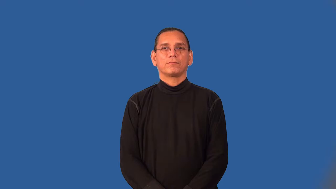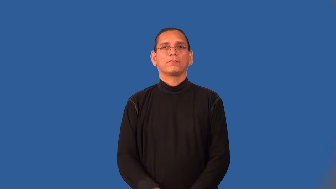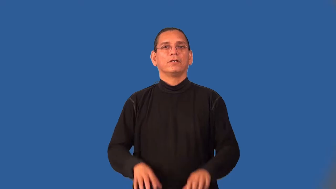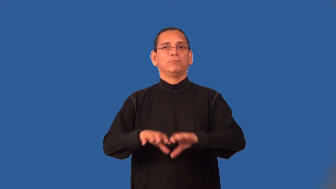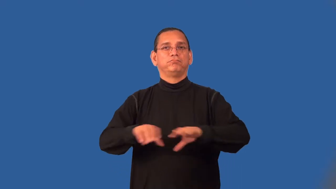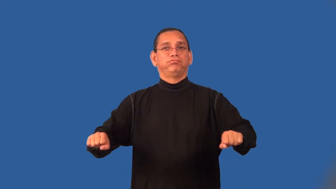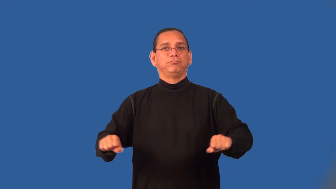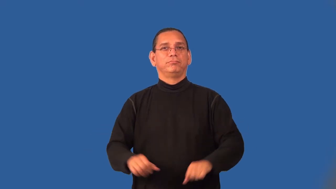shoplift